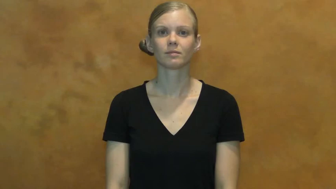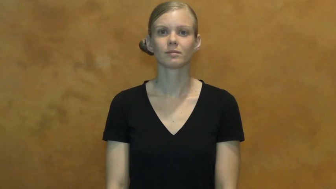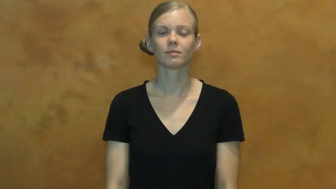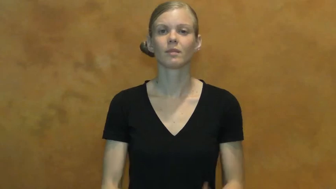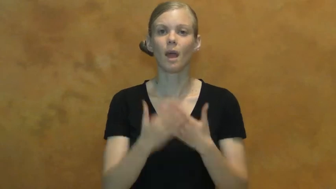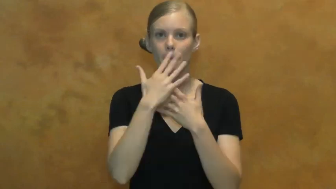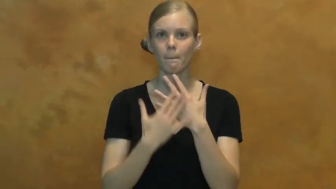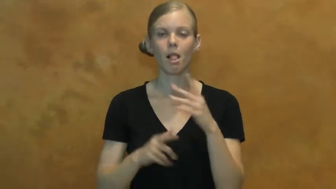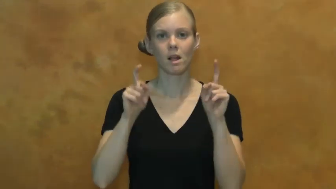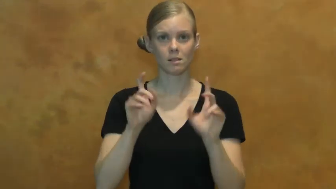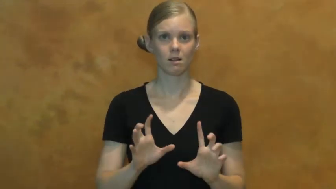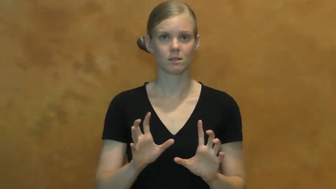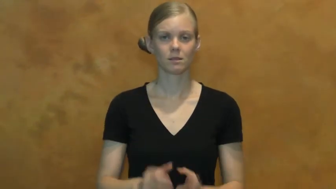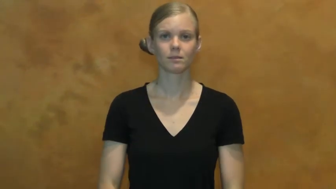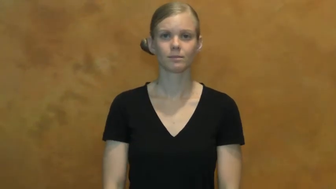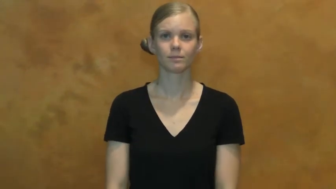blood test